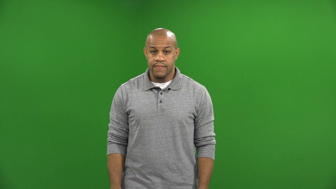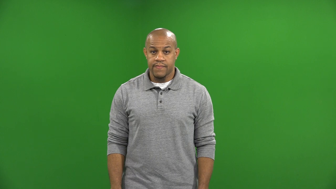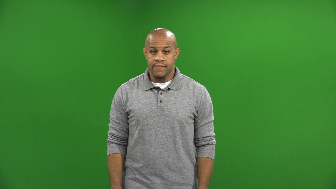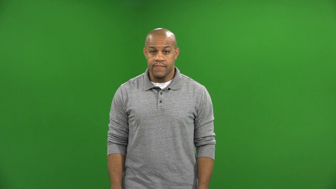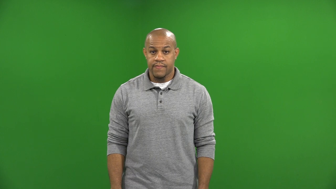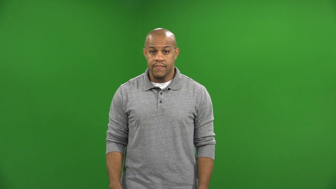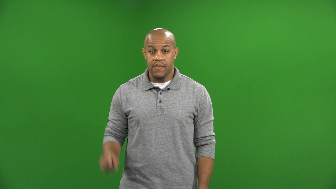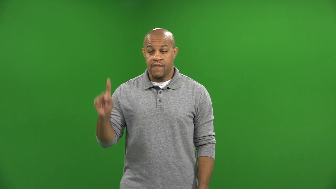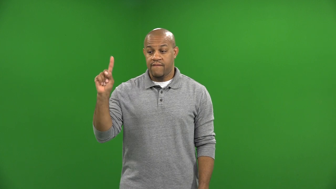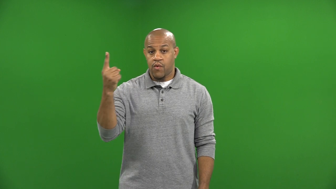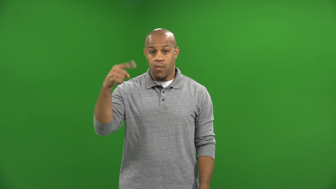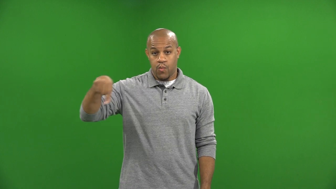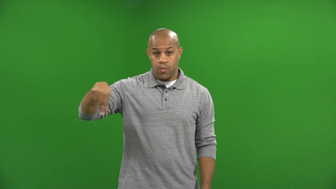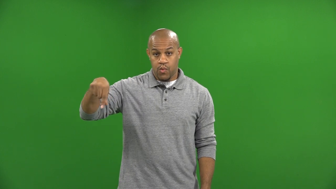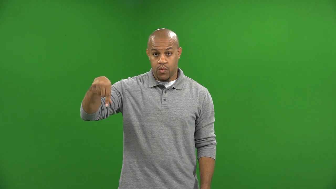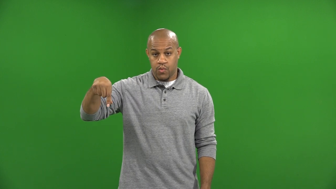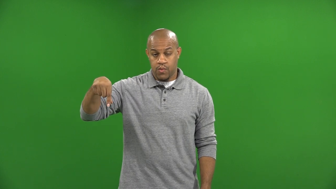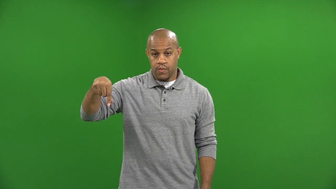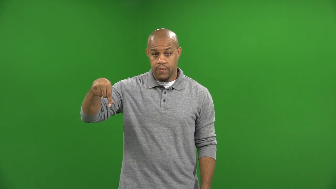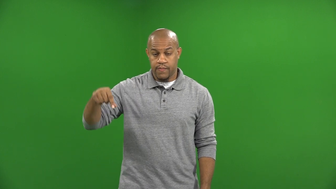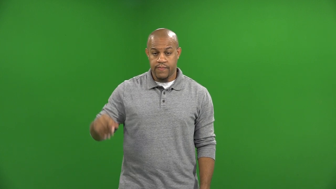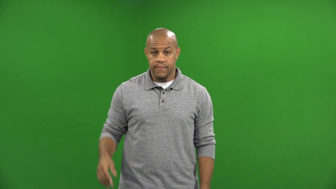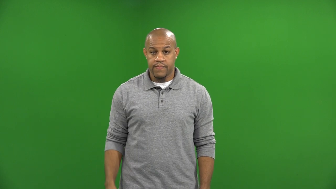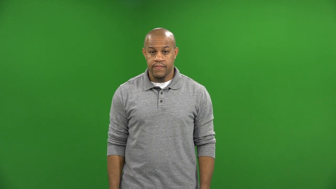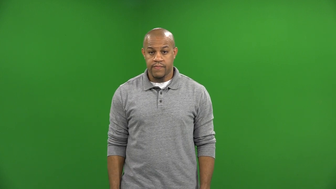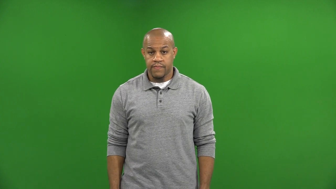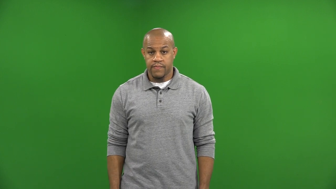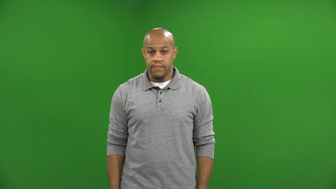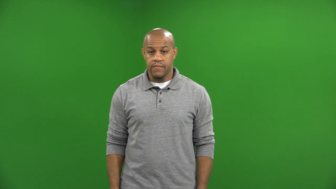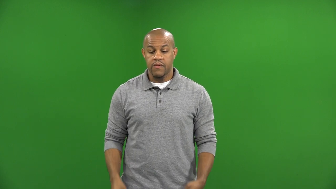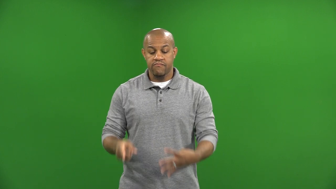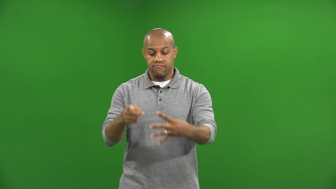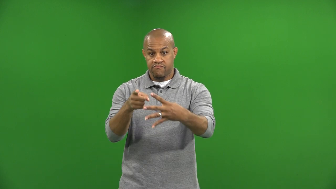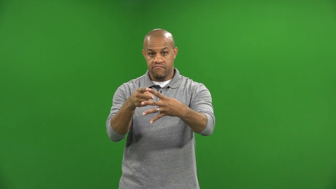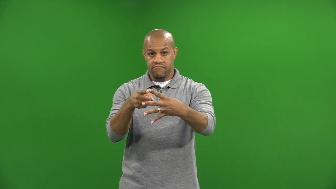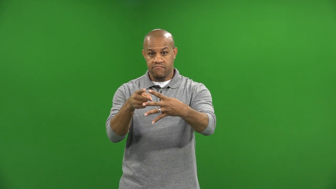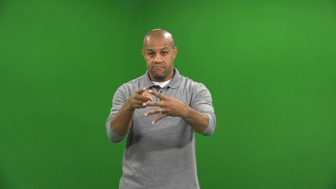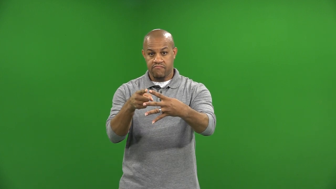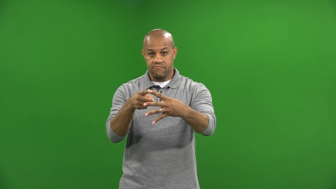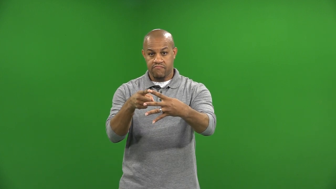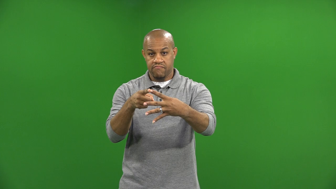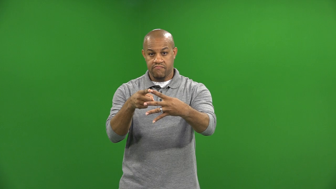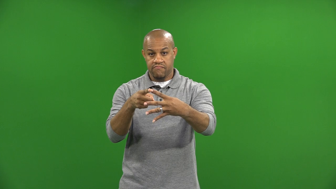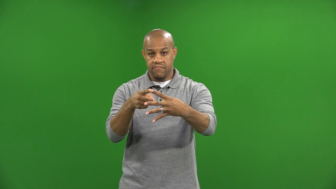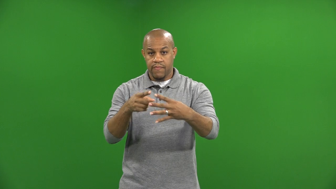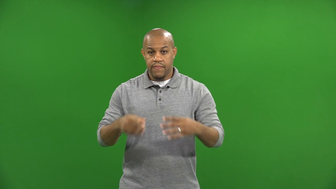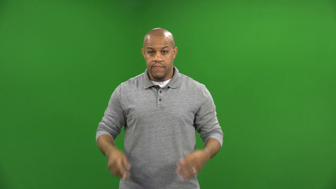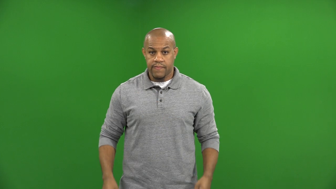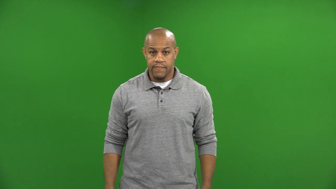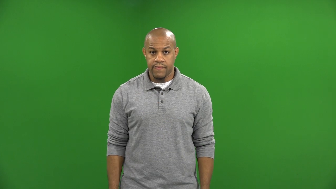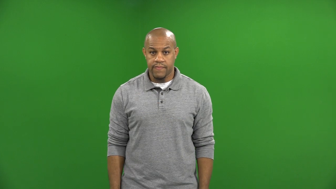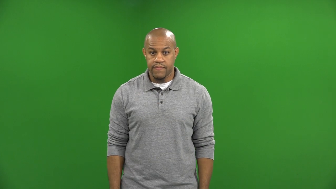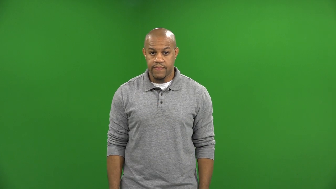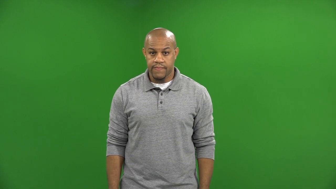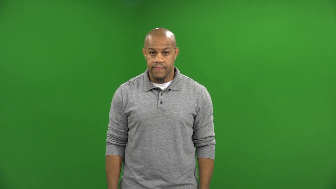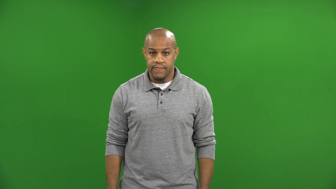First quarter